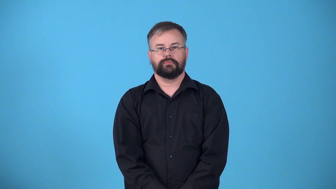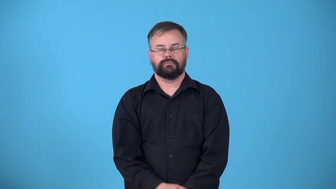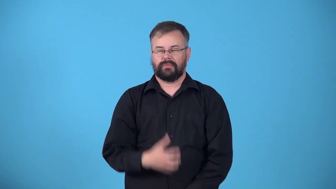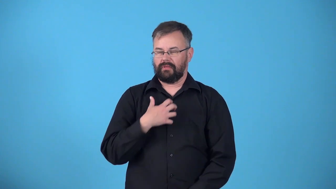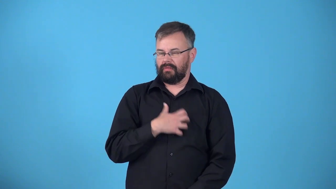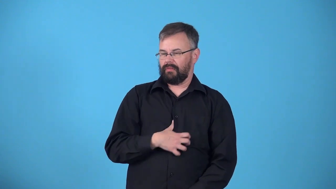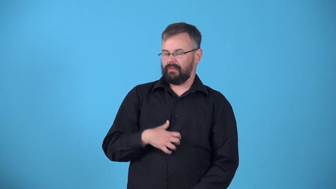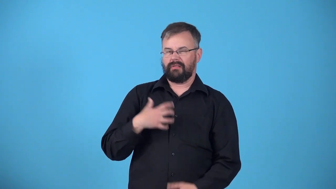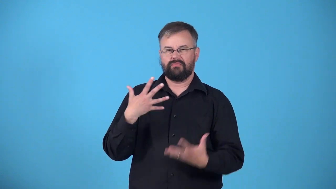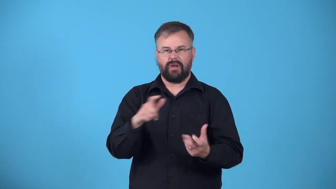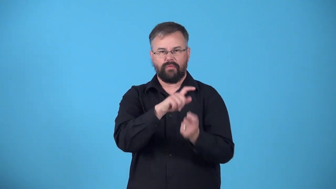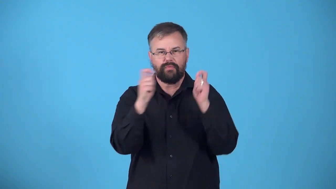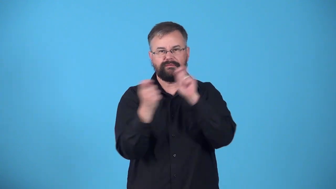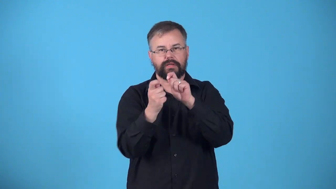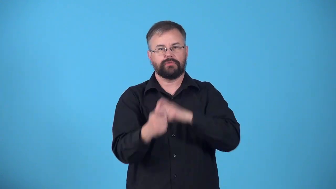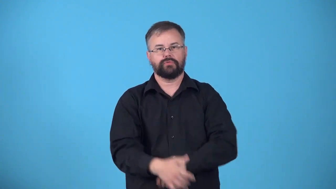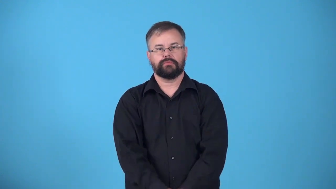have it in for